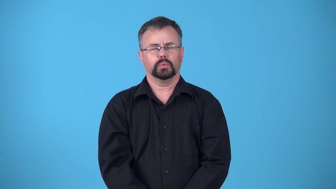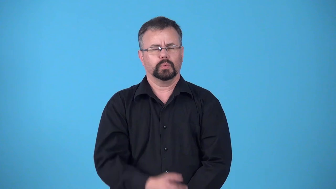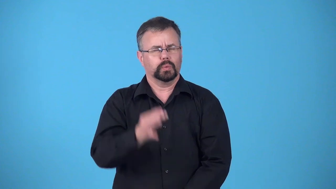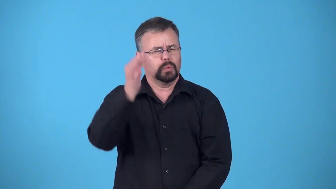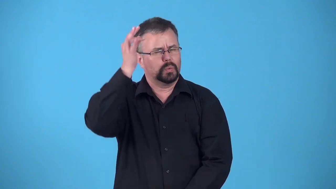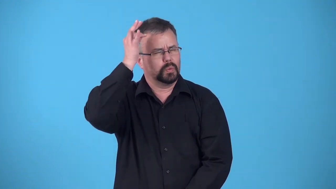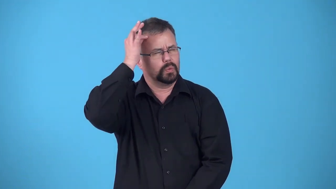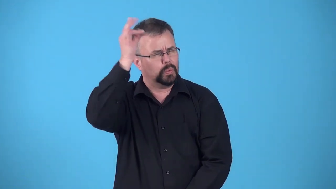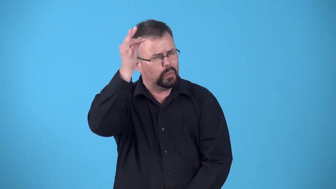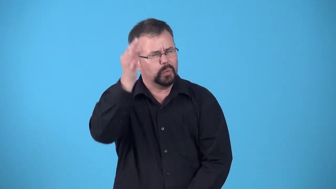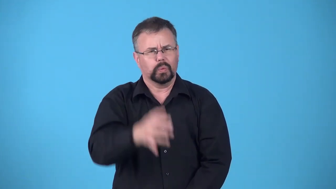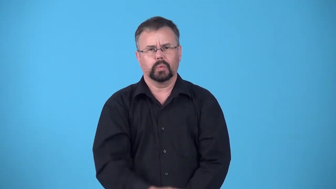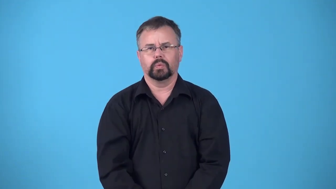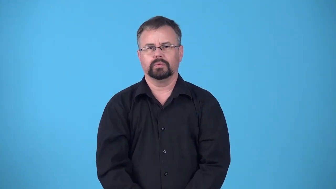close,almost,nearly